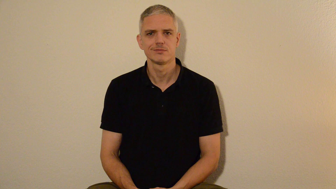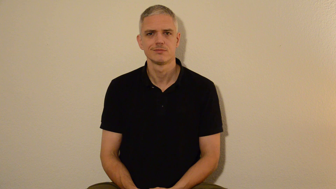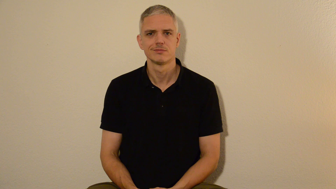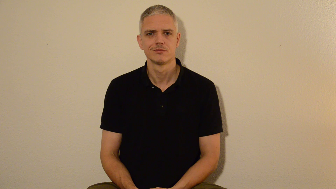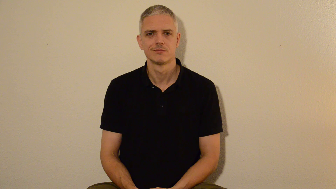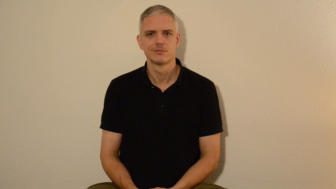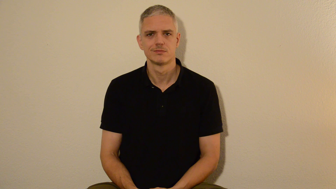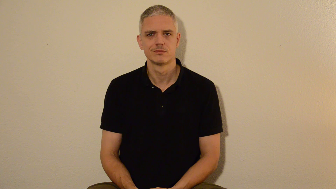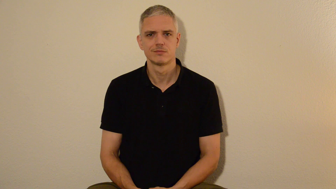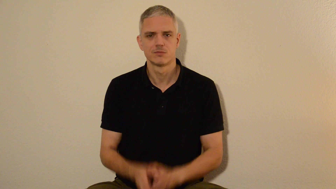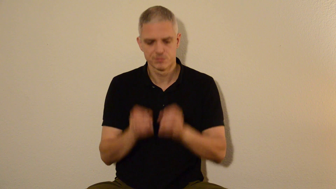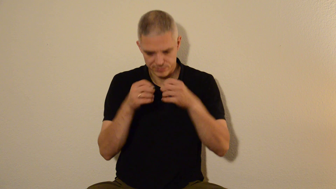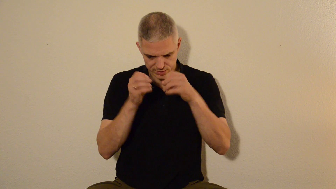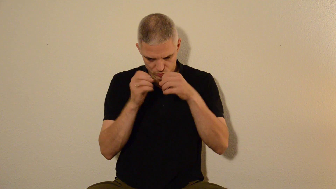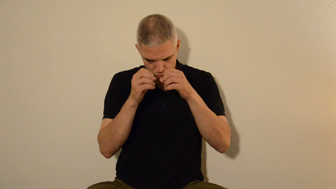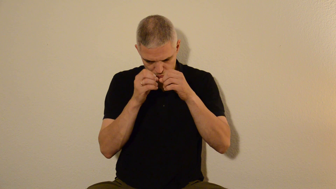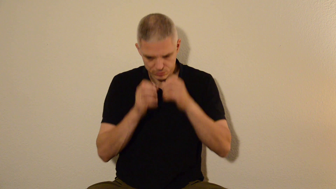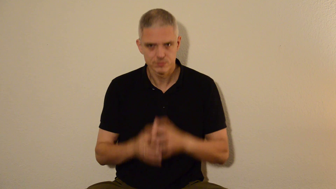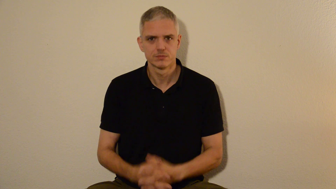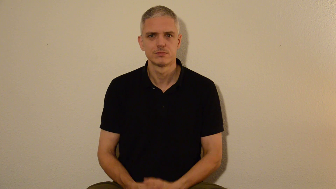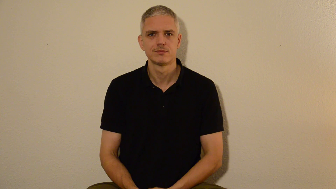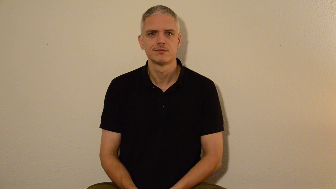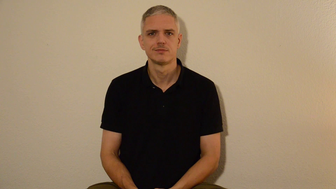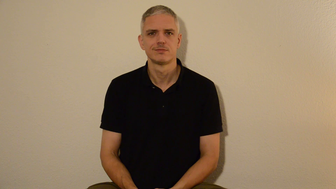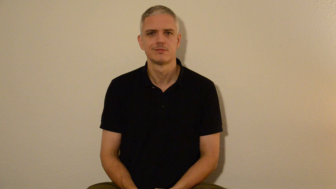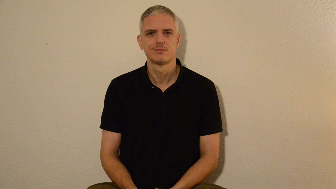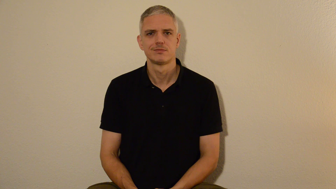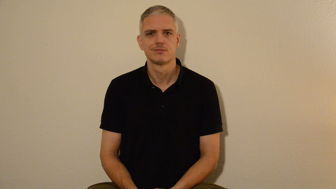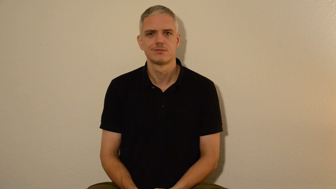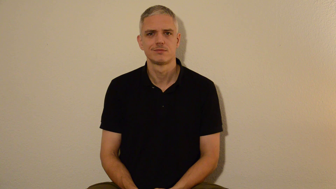microscope